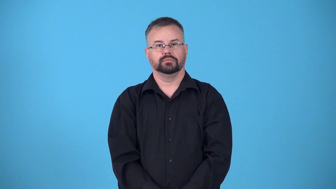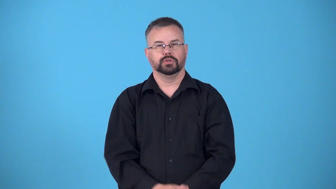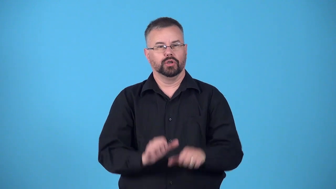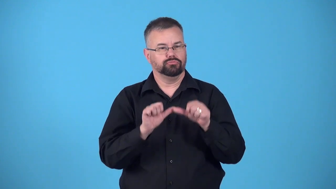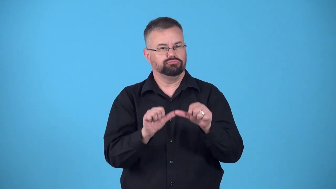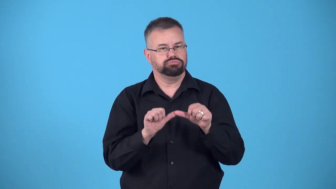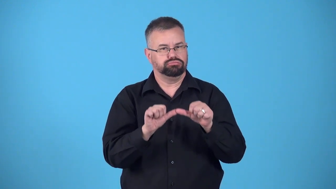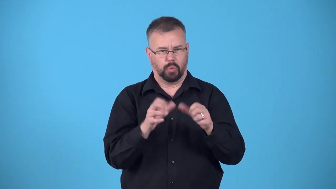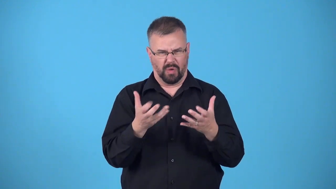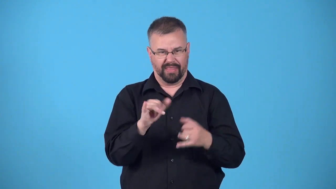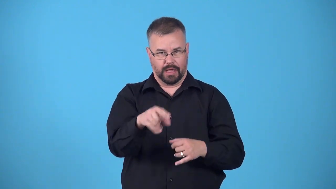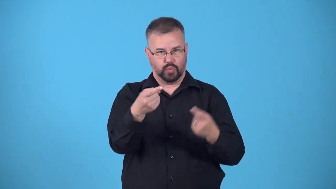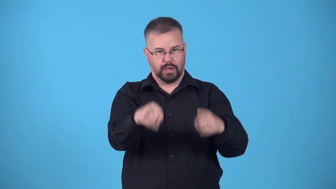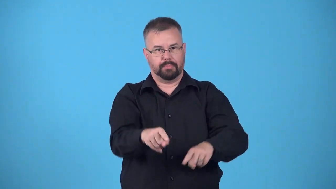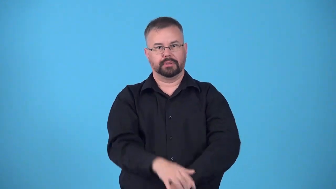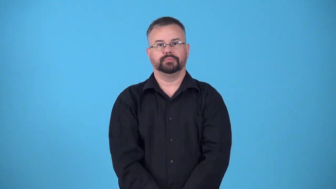push for